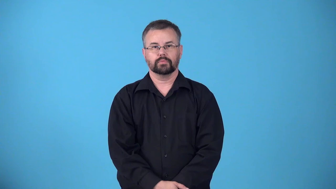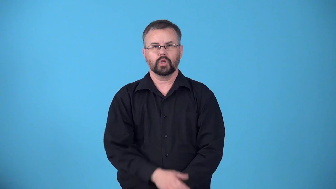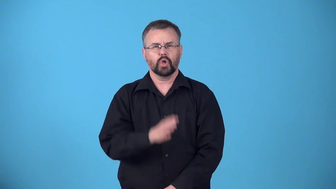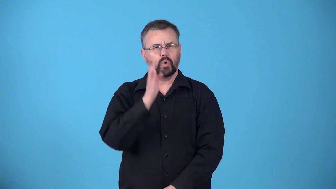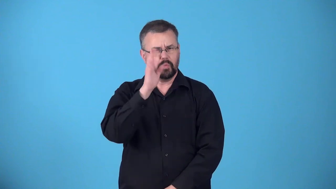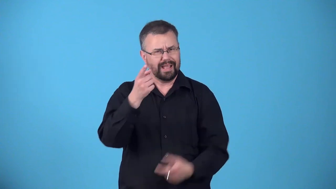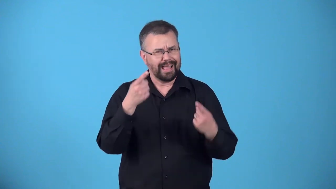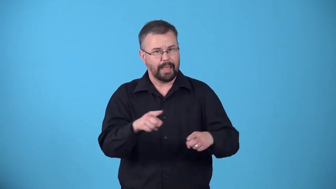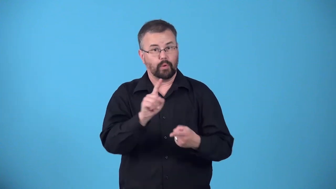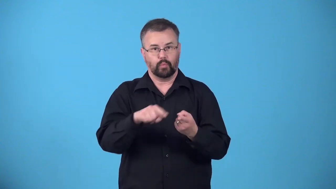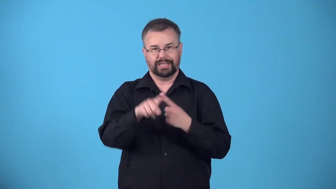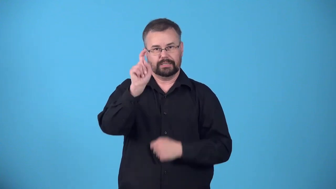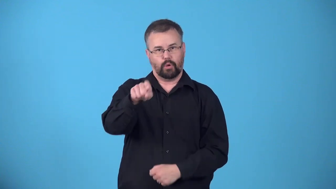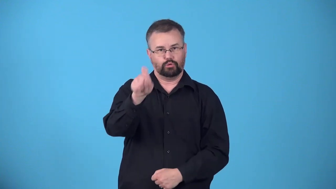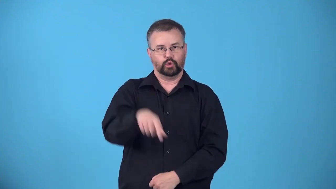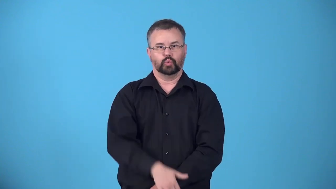all in due time